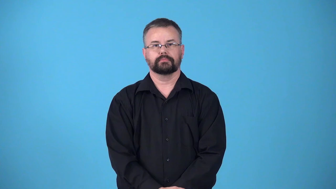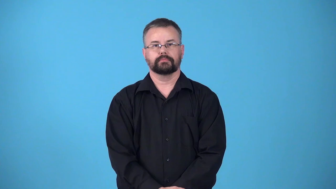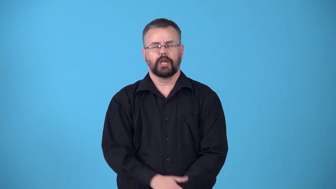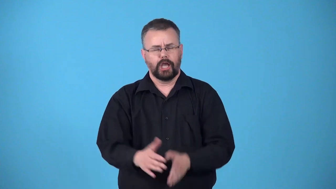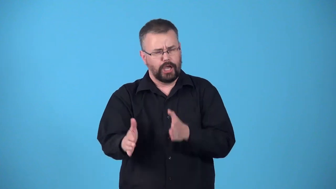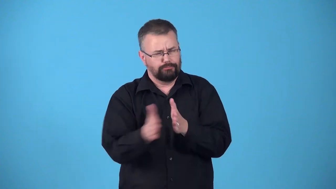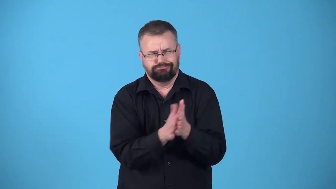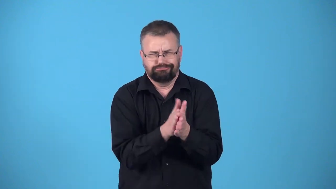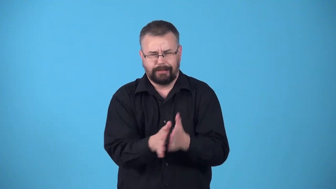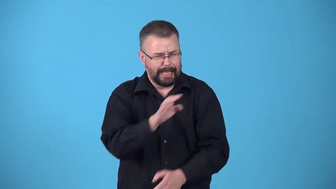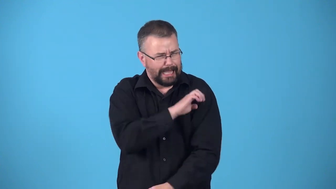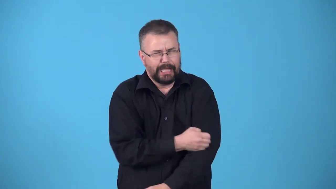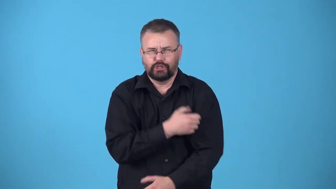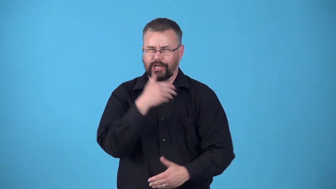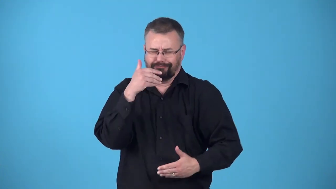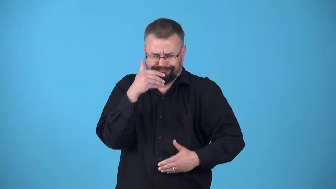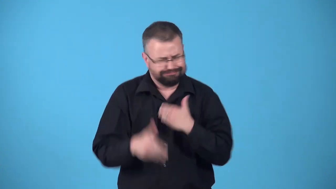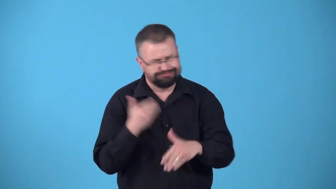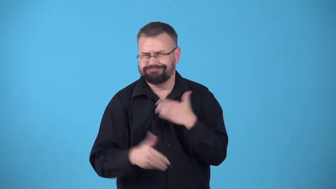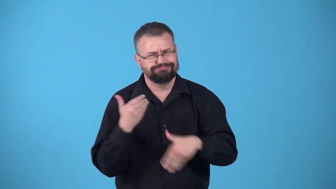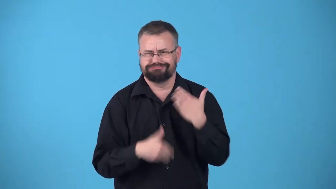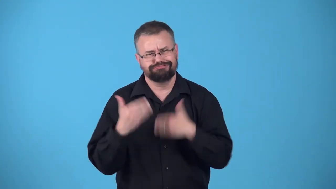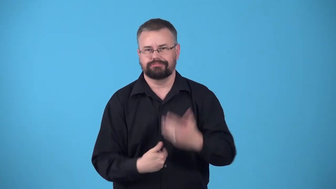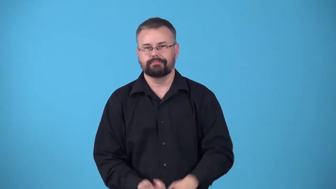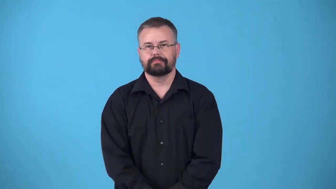full speed ahead